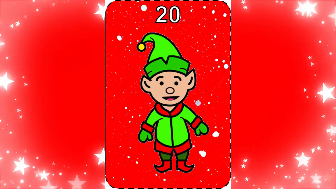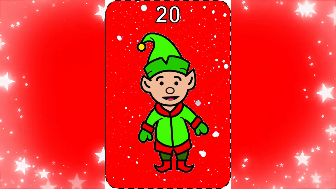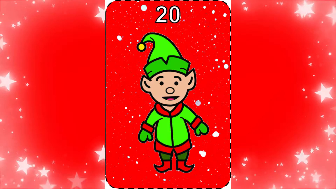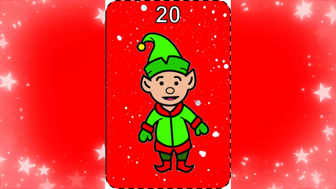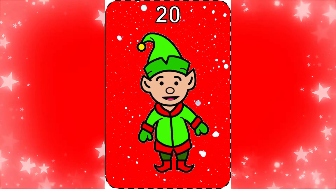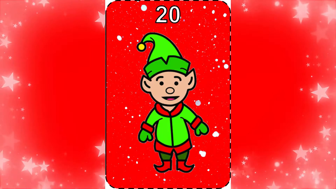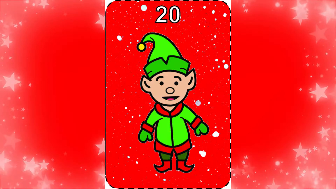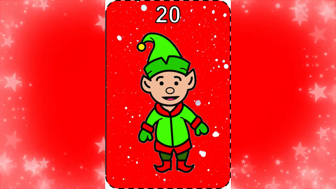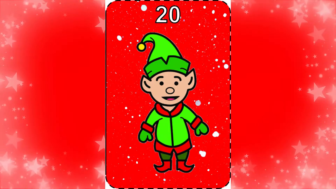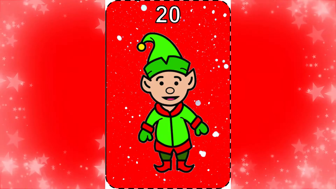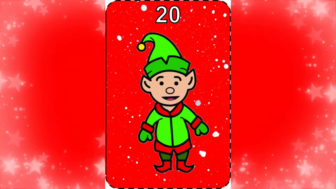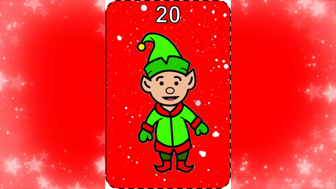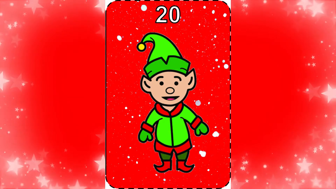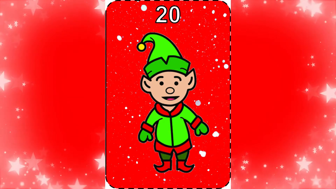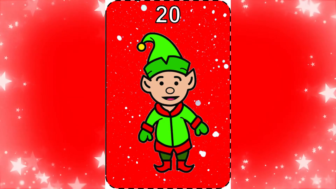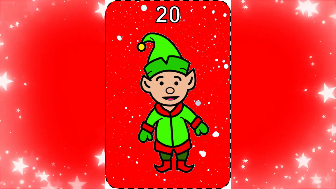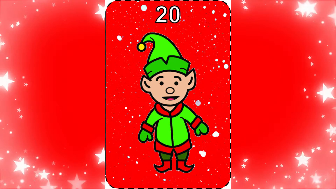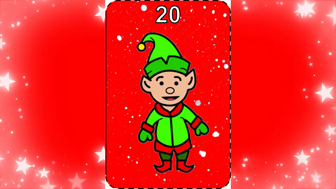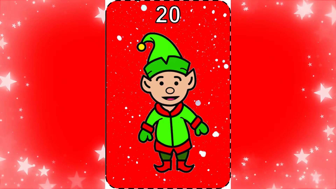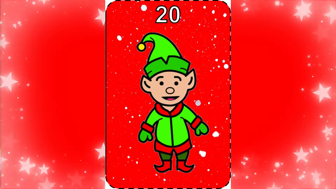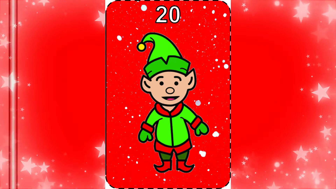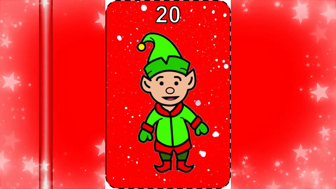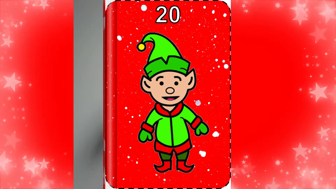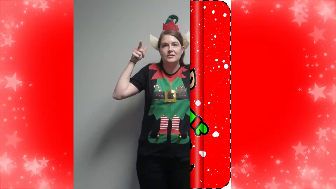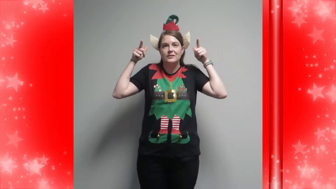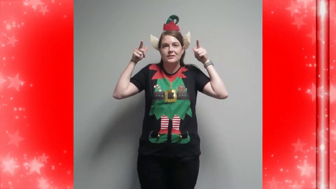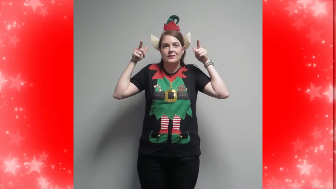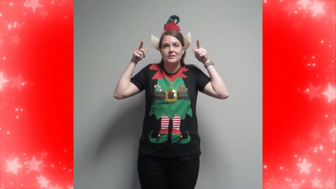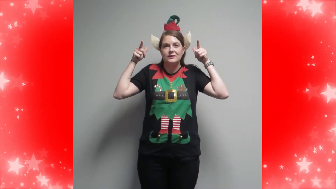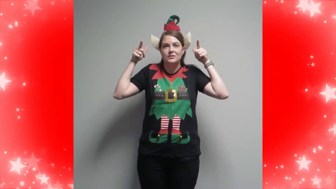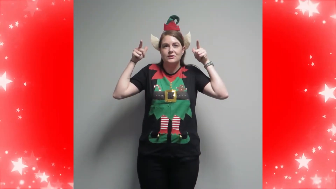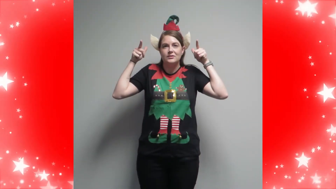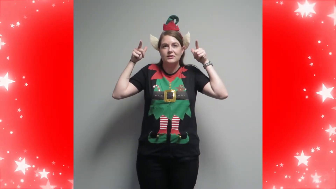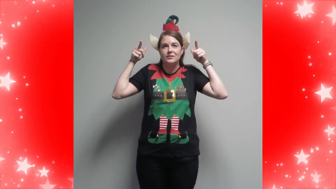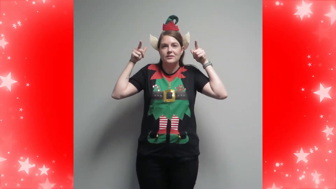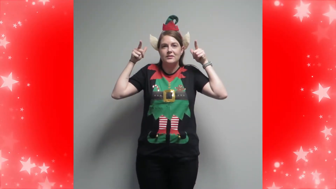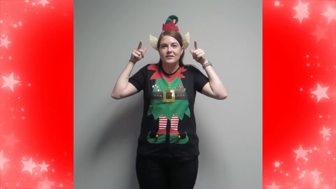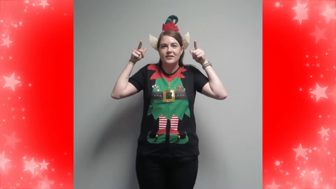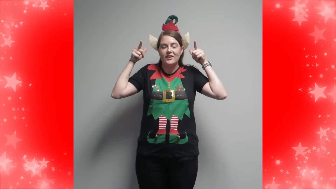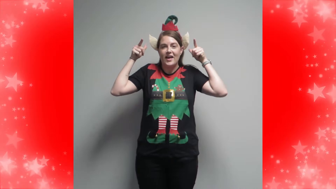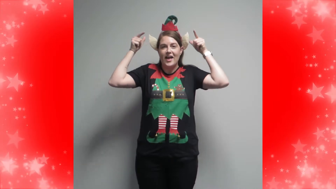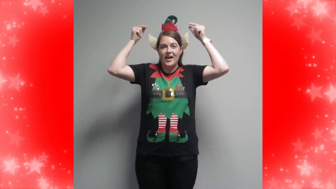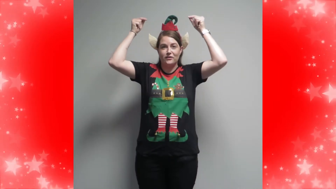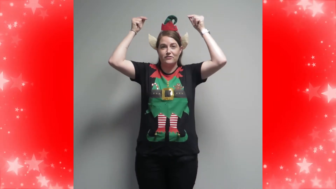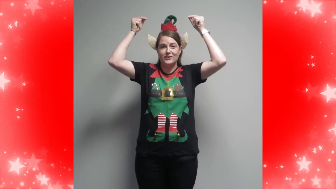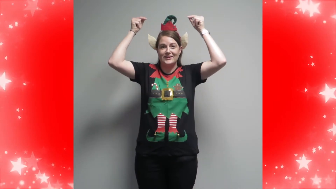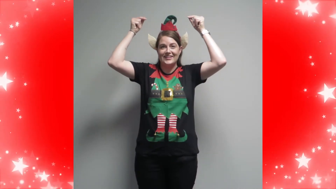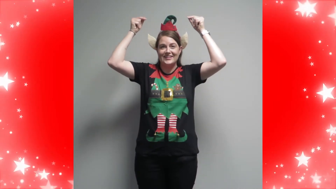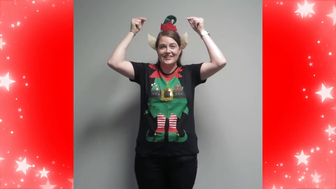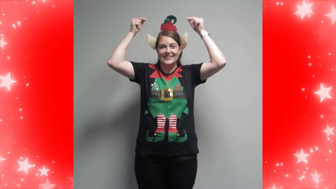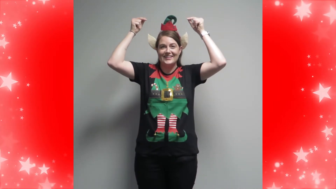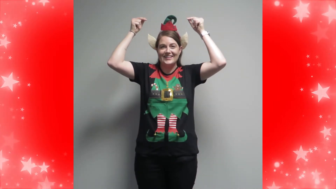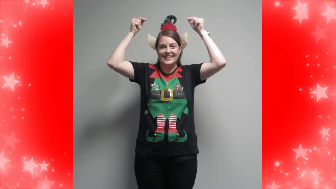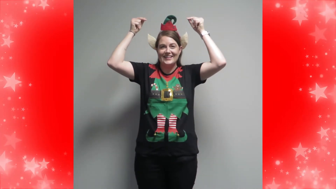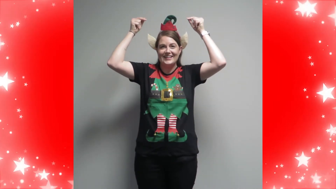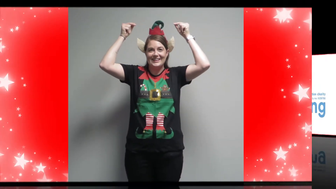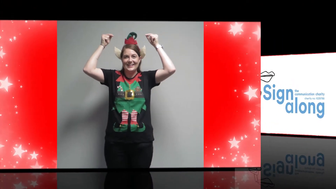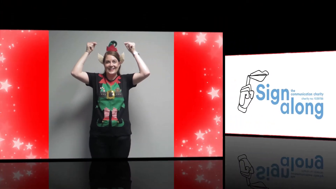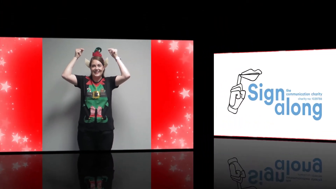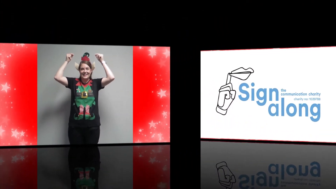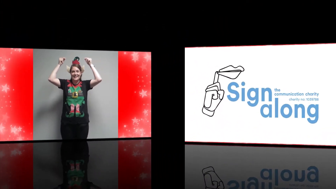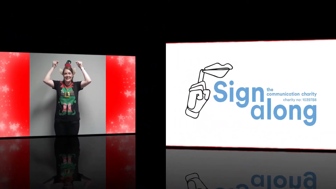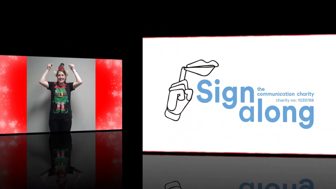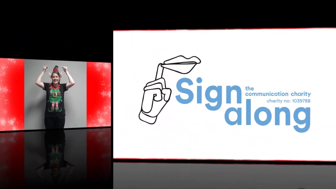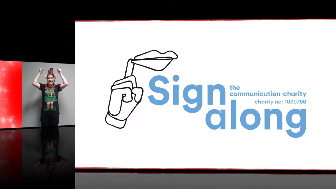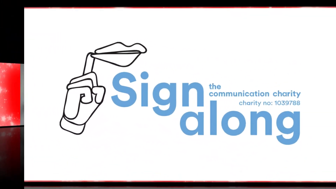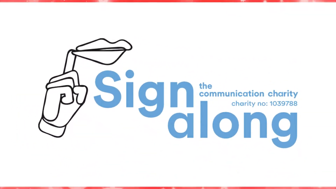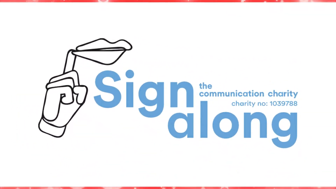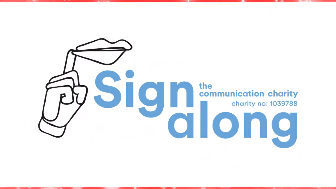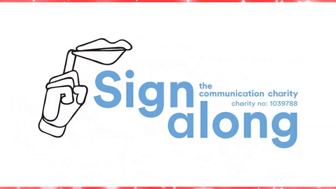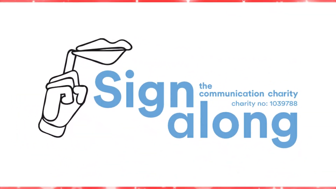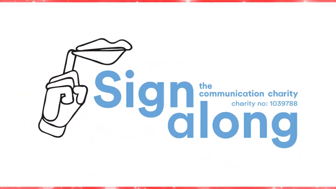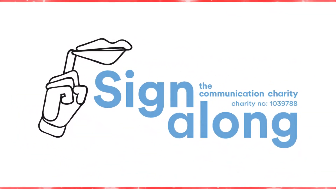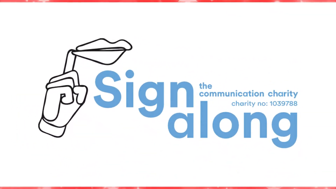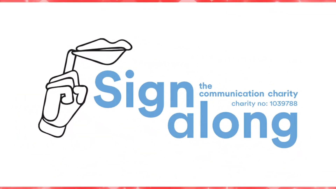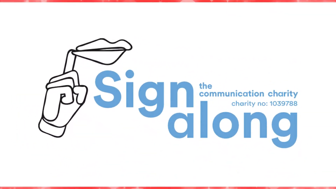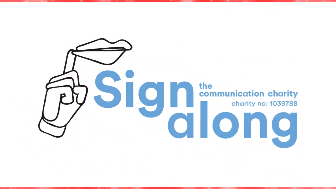ELF